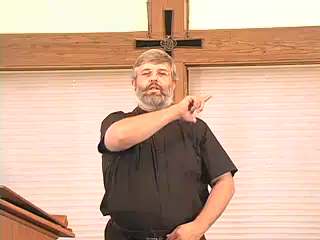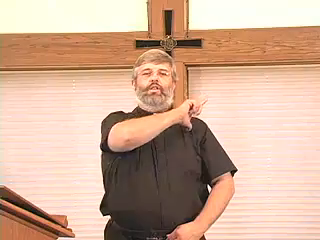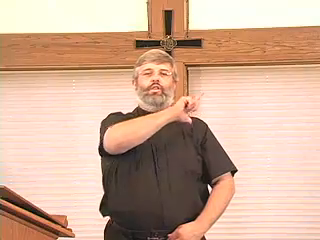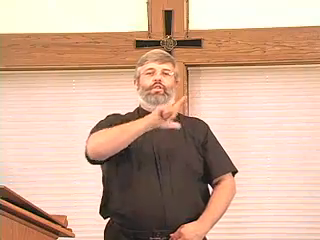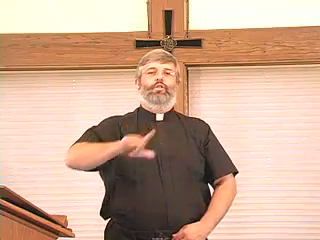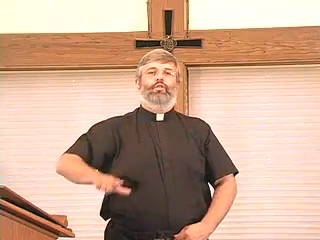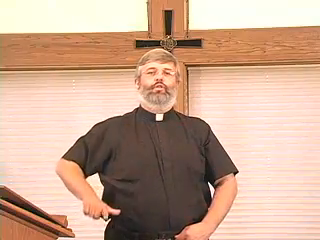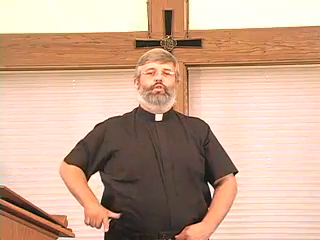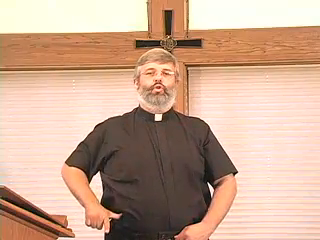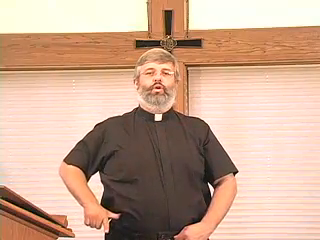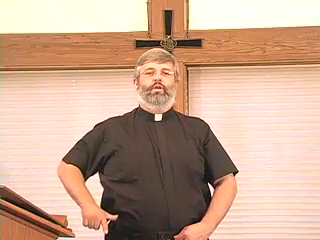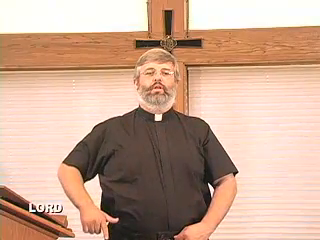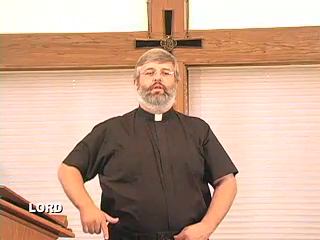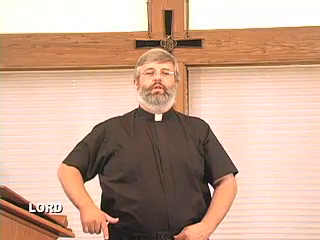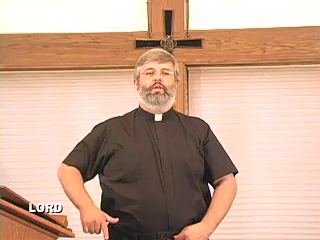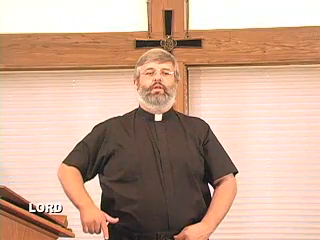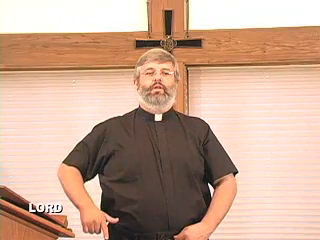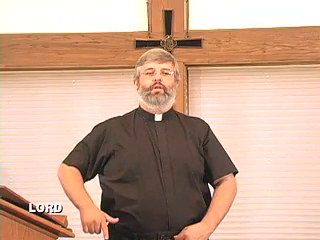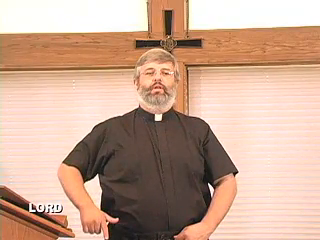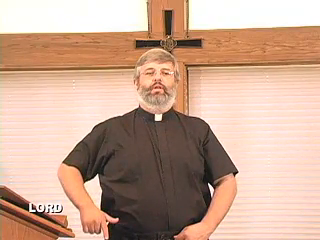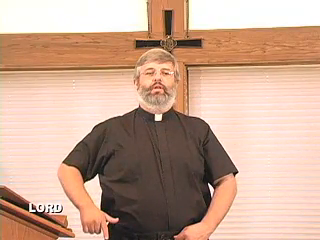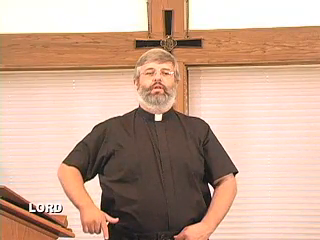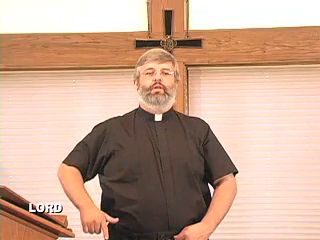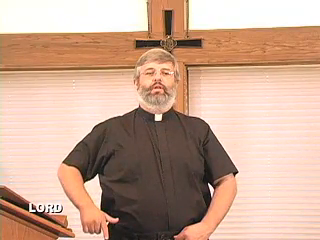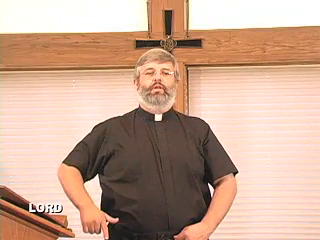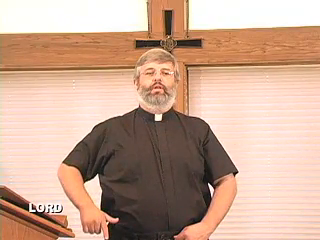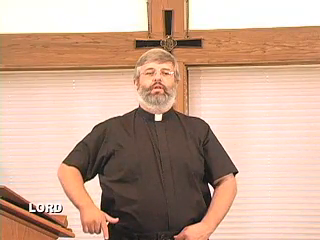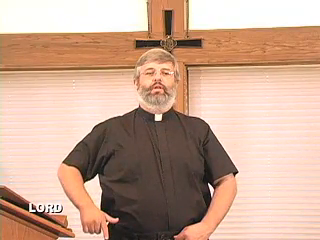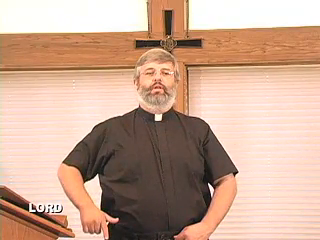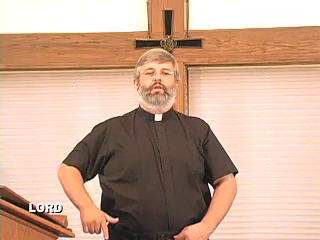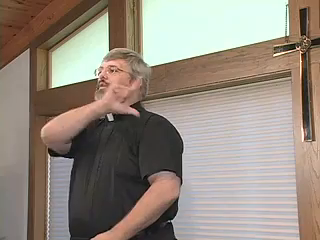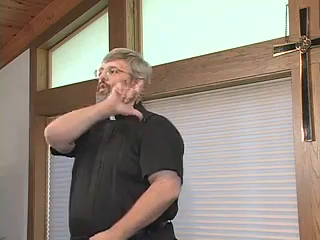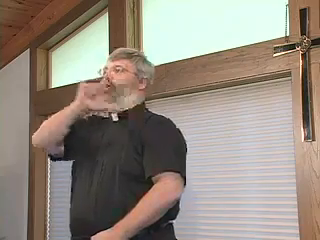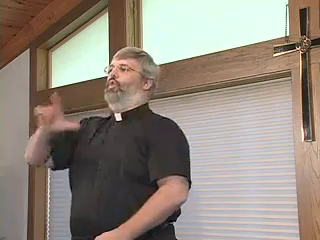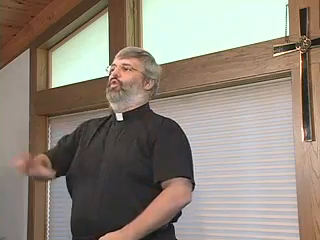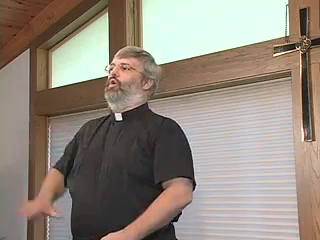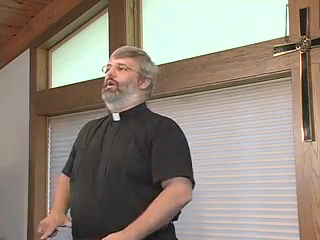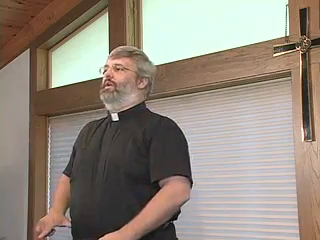LORD